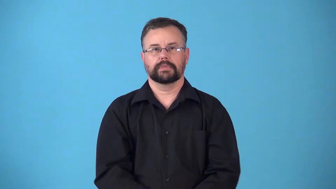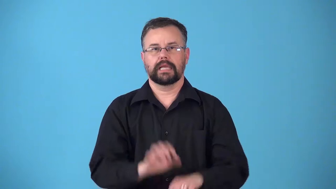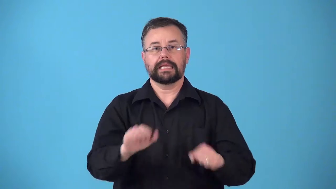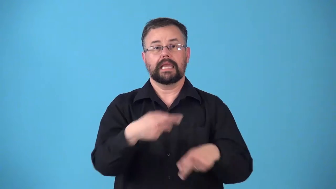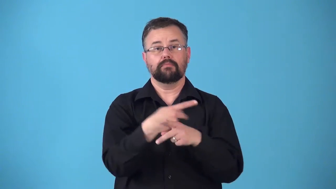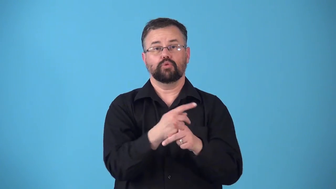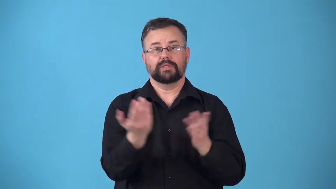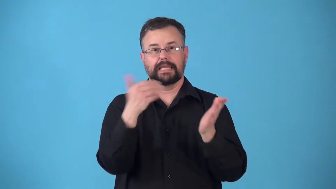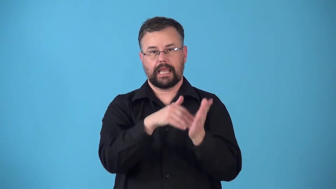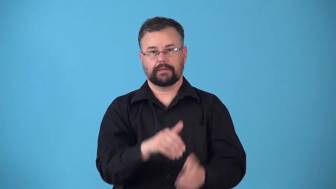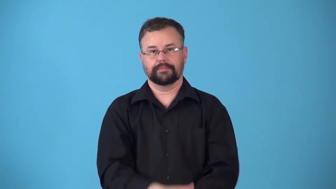reproducible